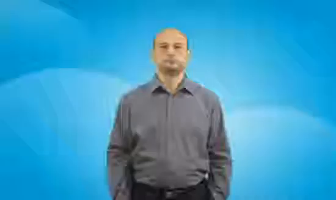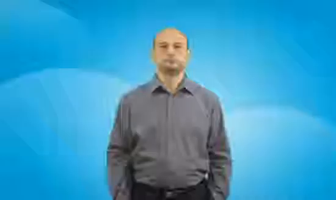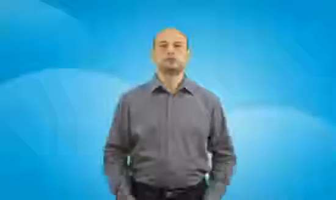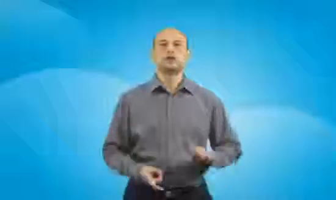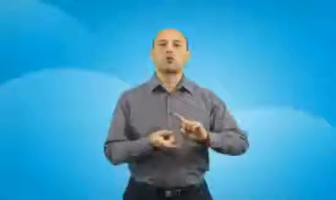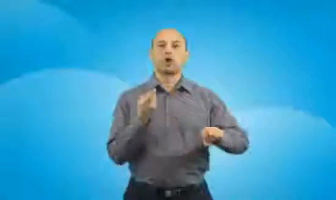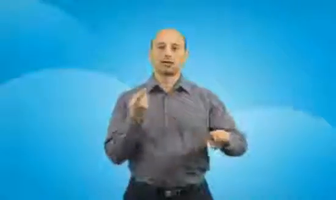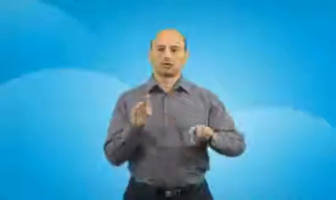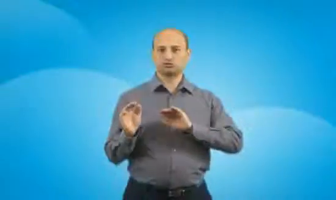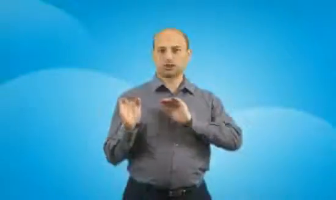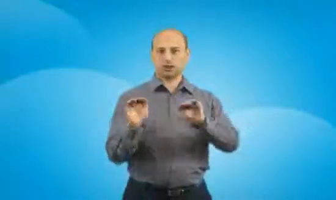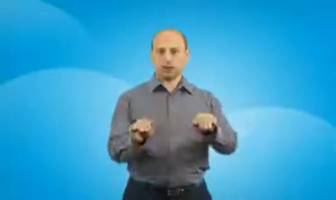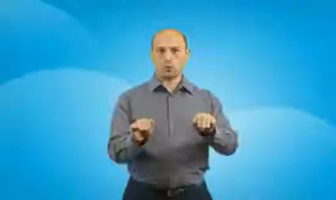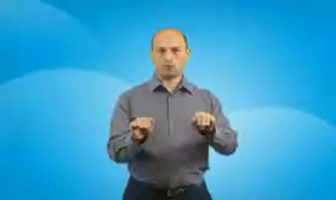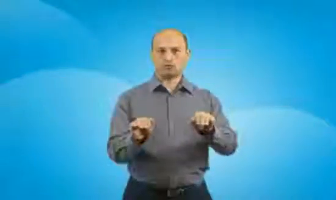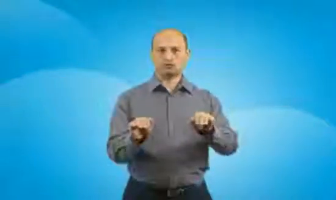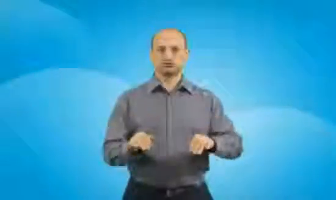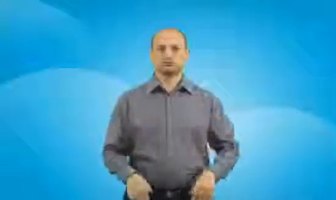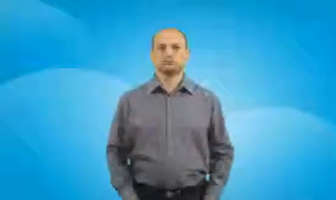Disability benefit